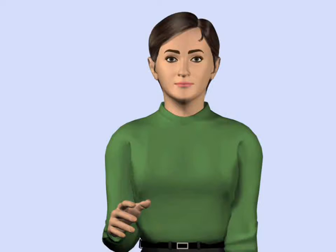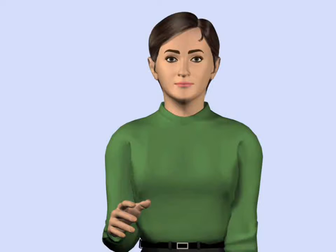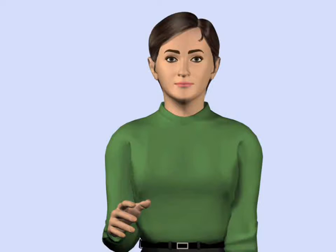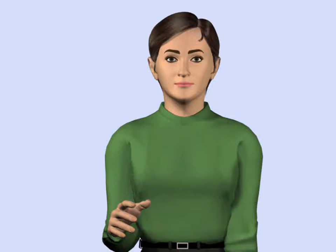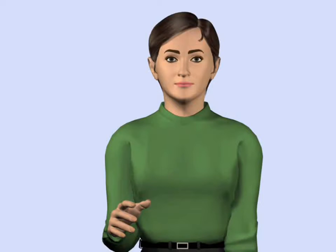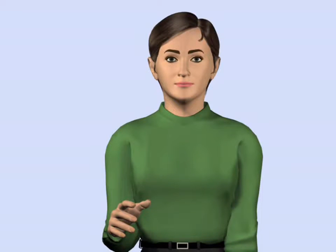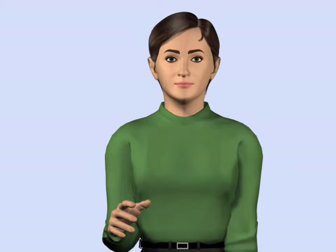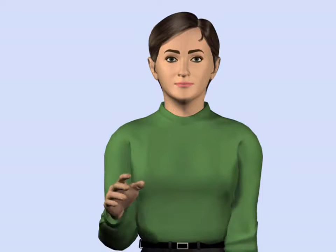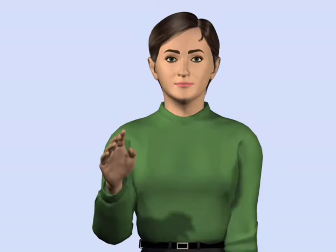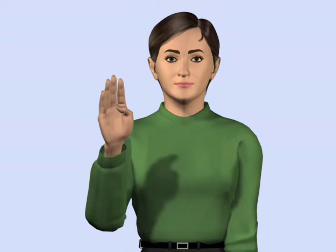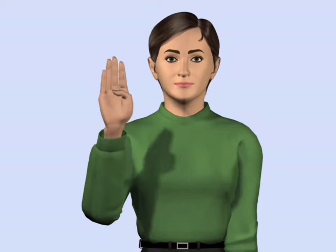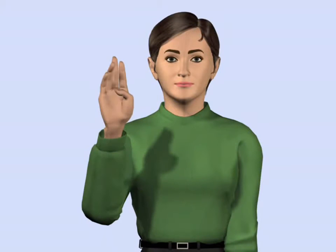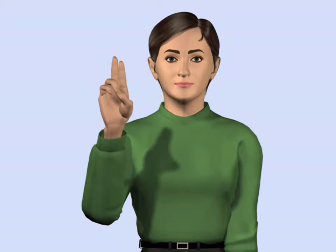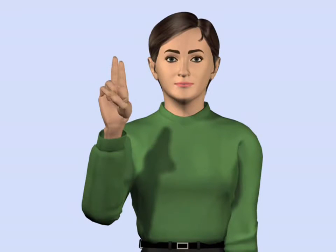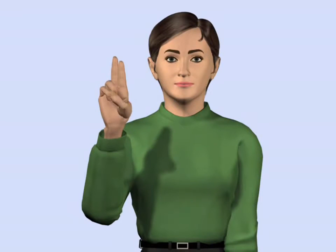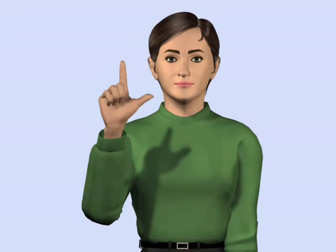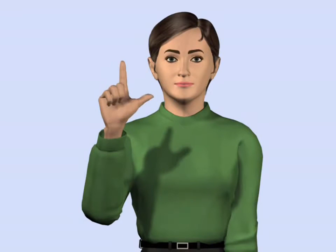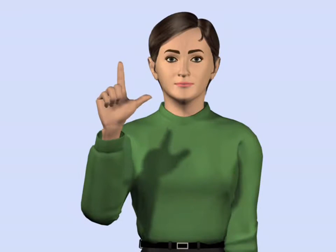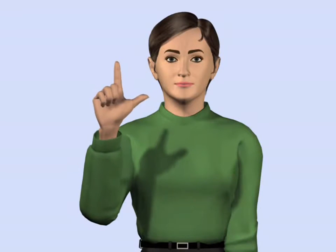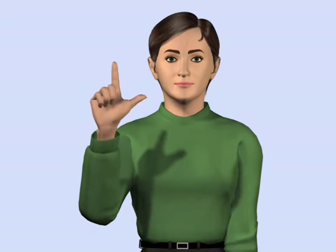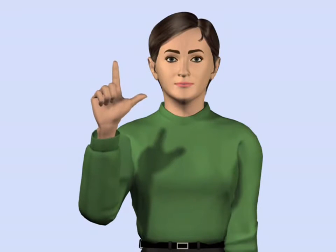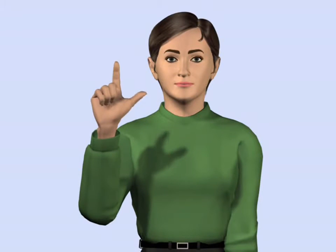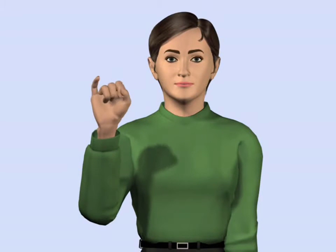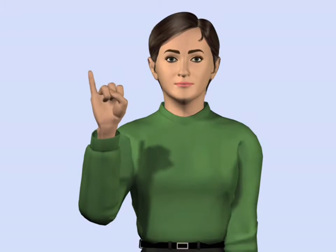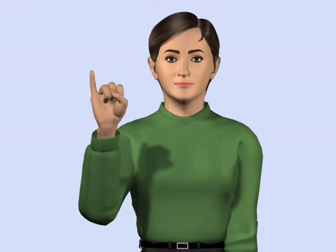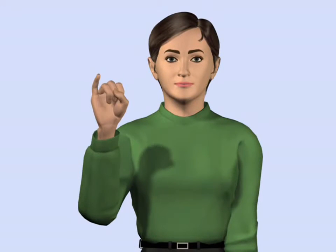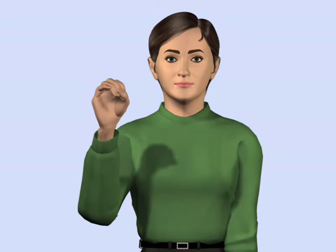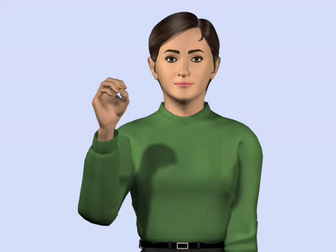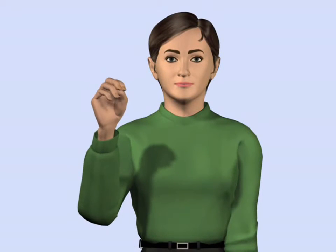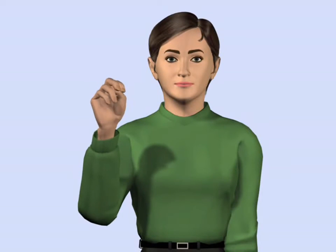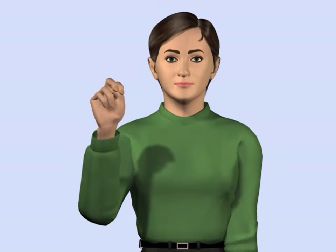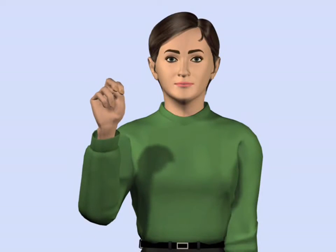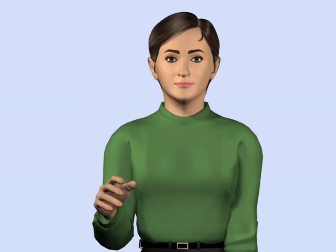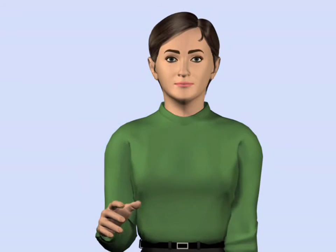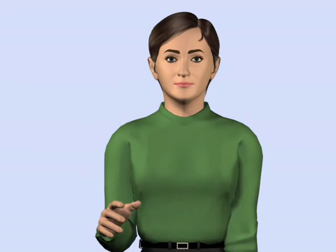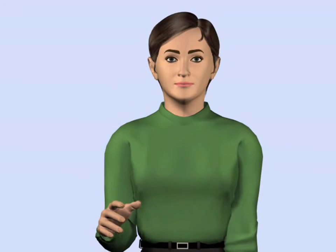bullion